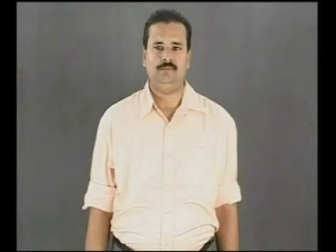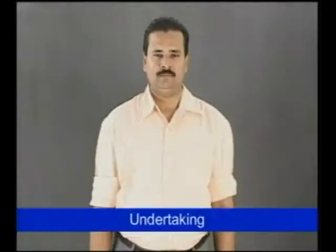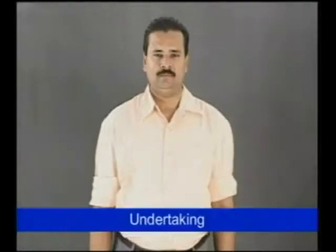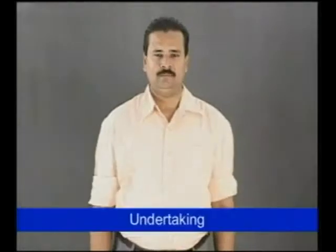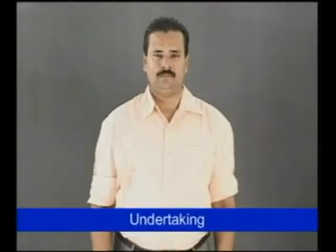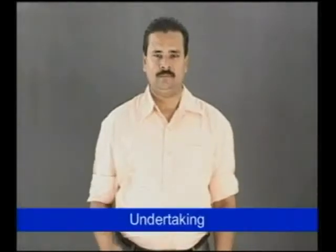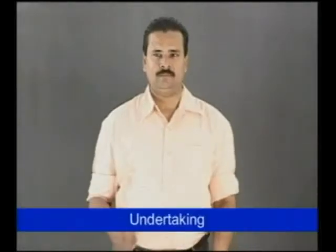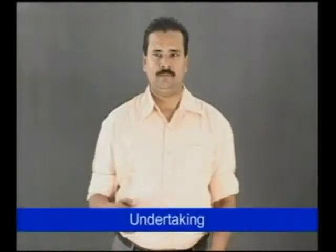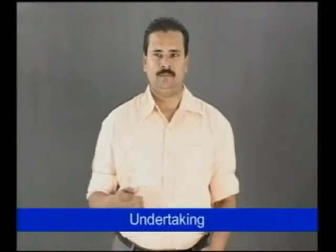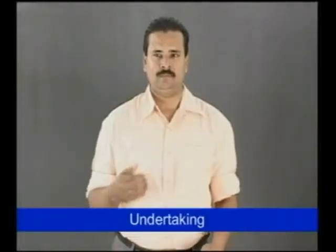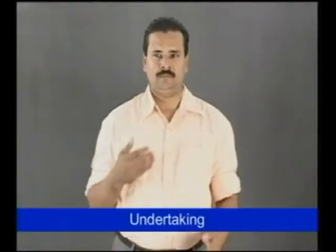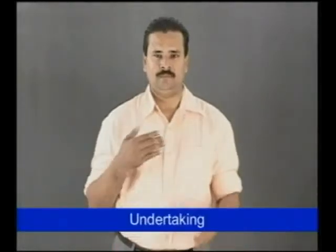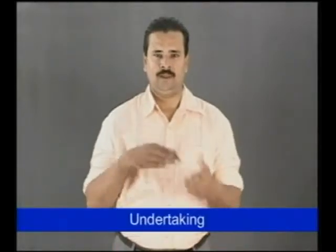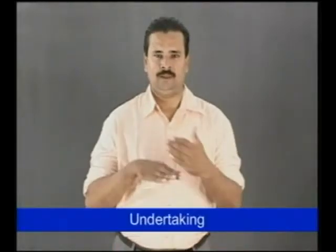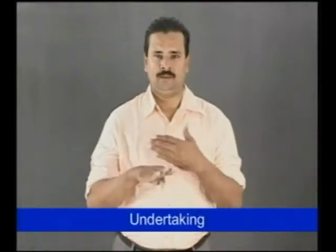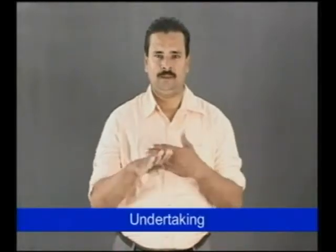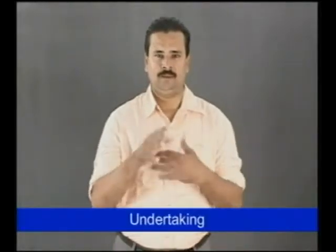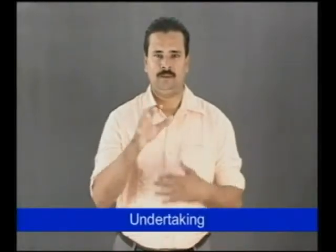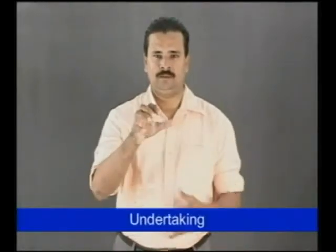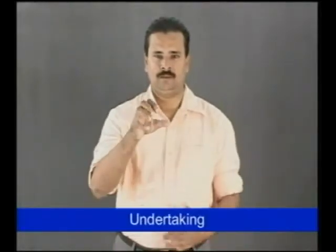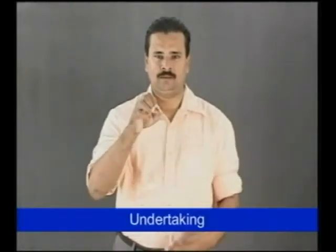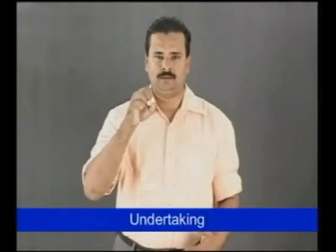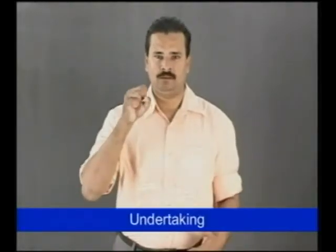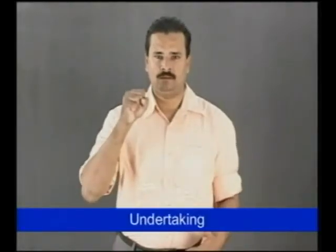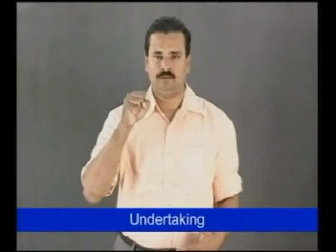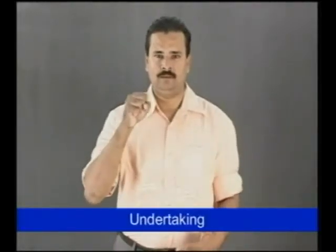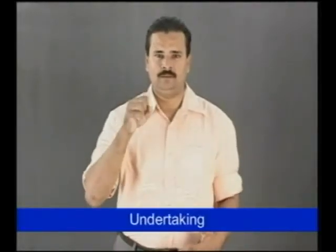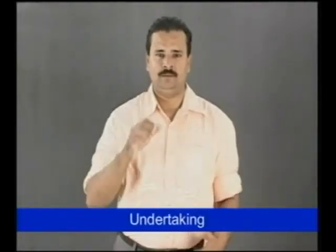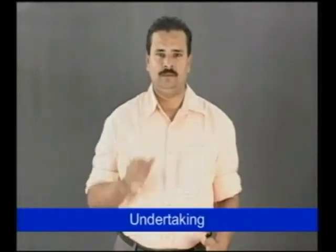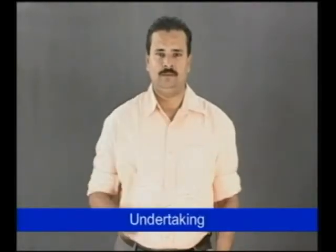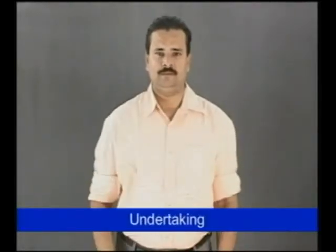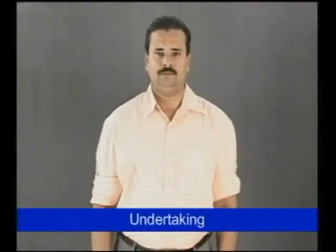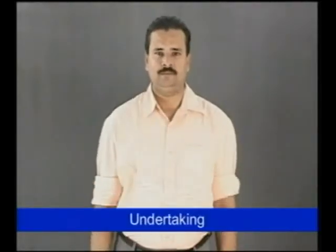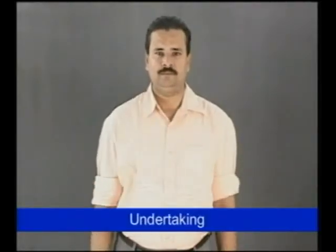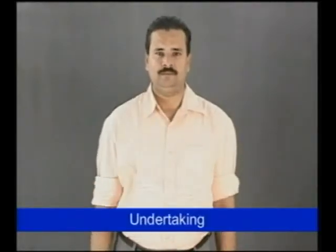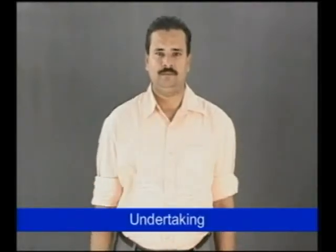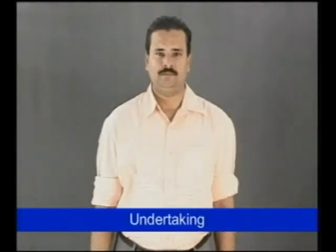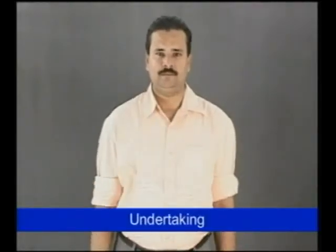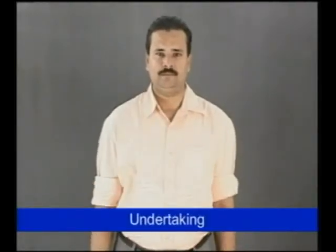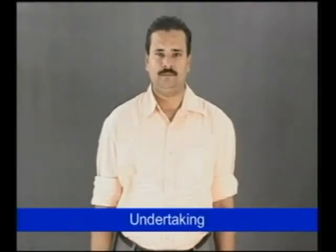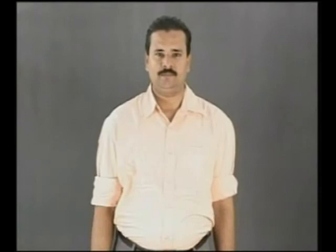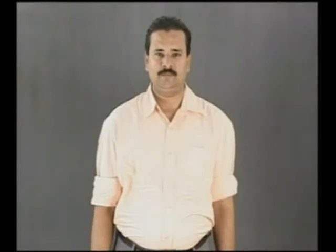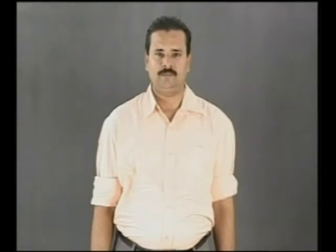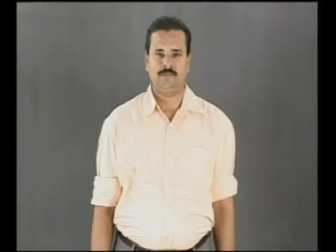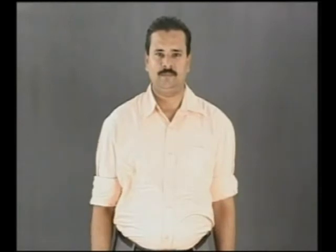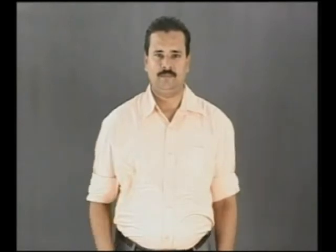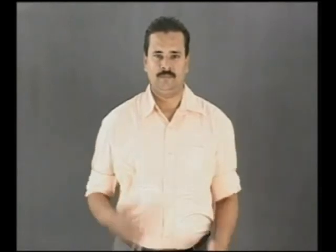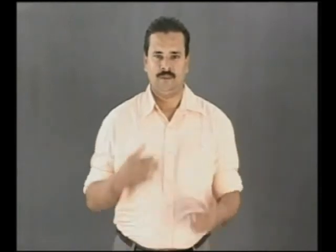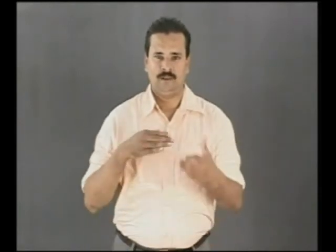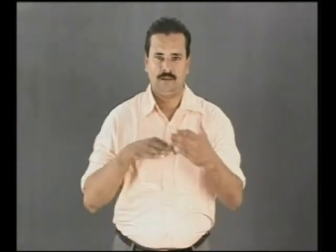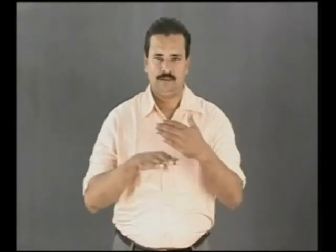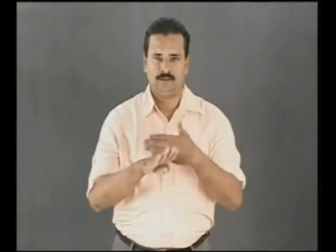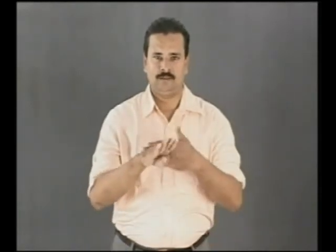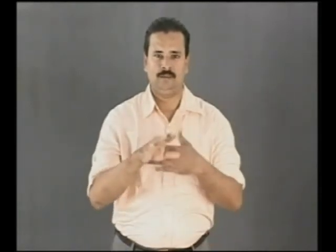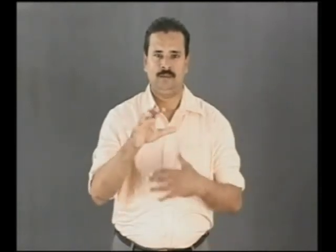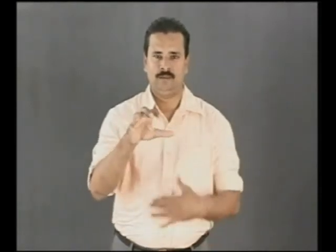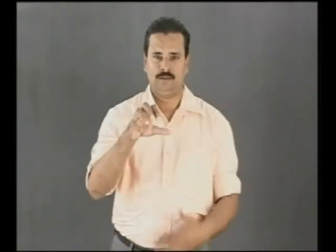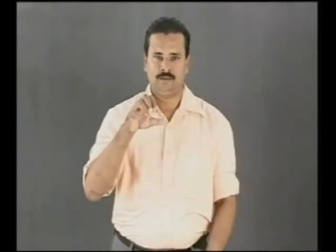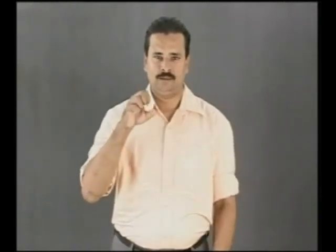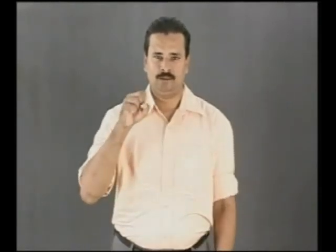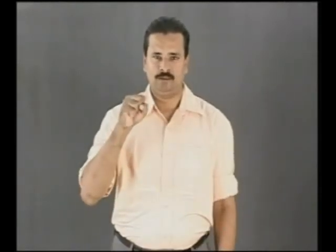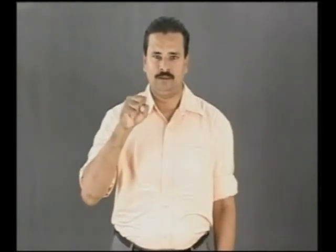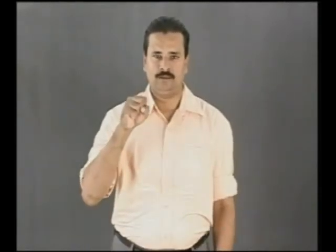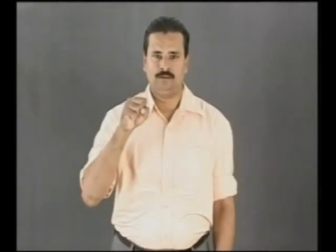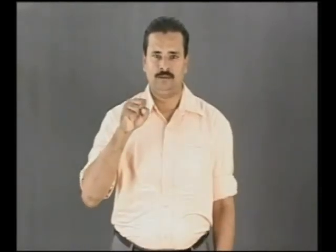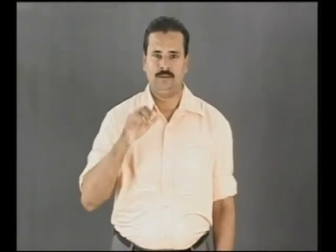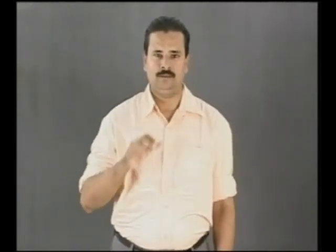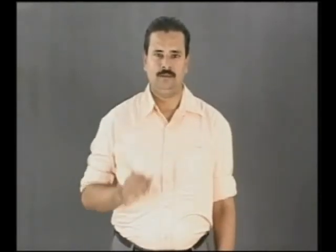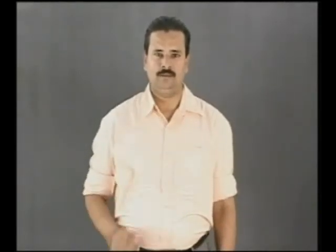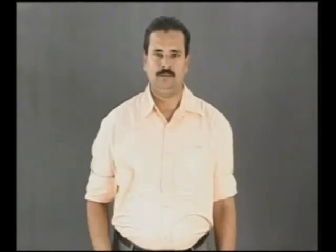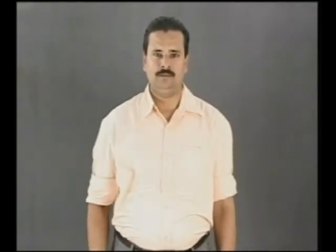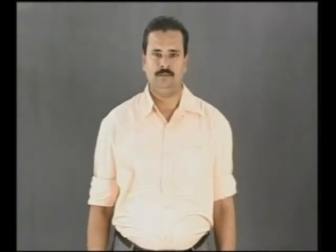Undertaking